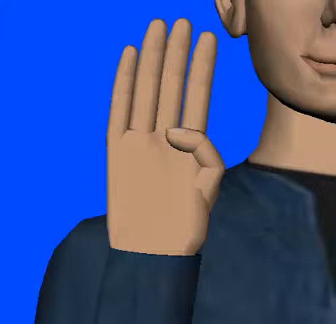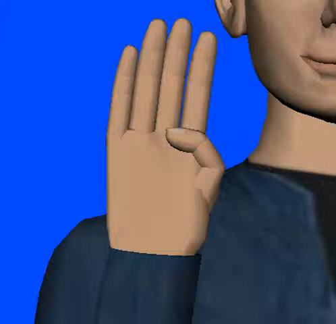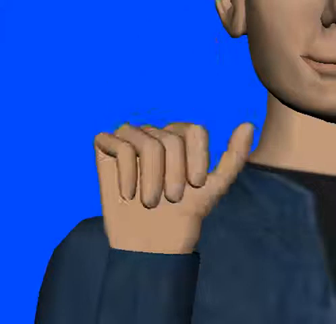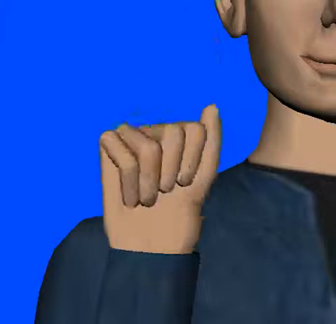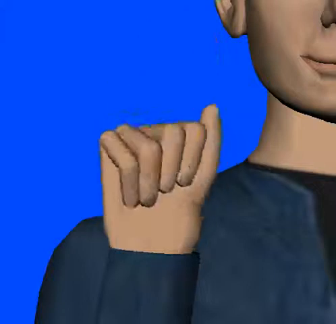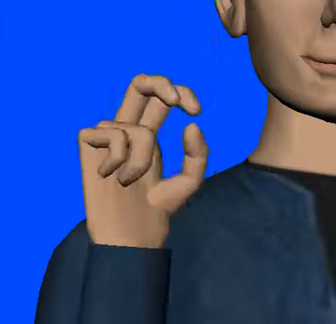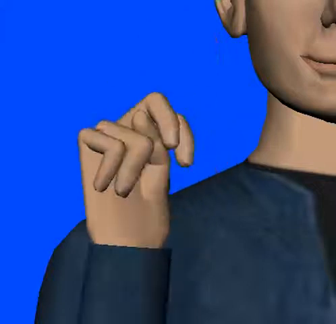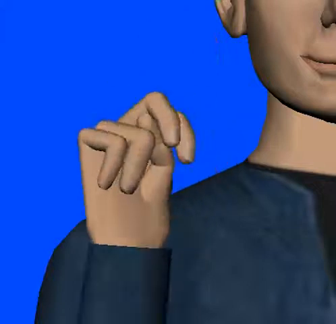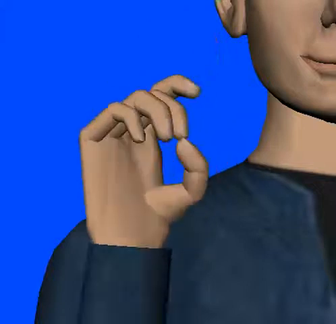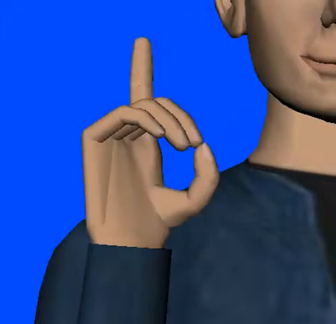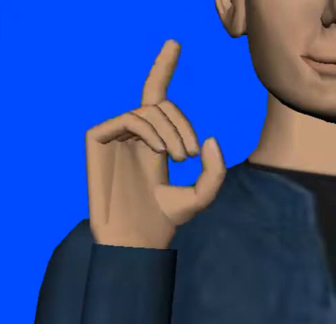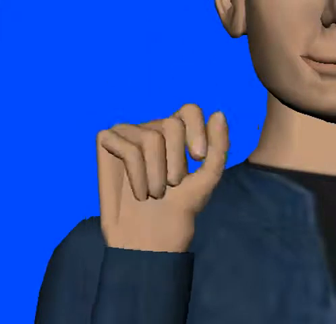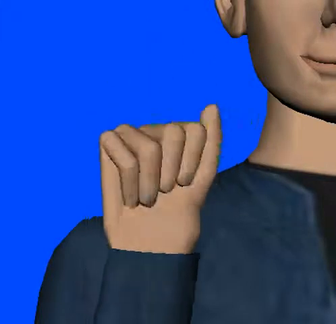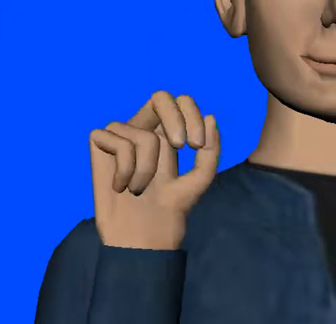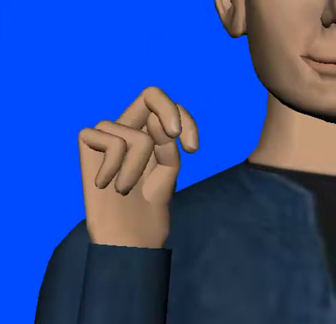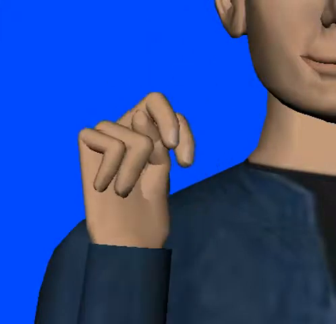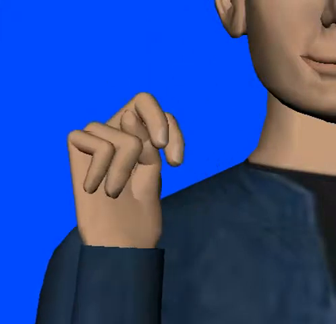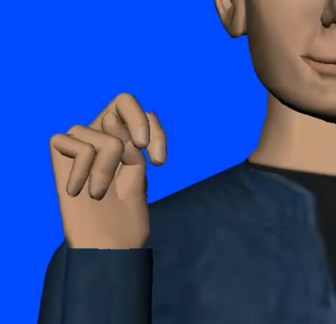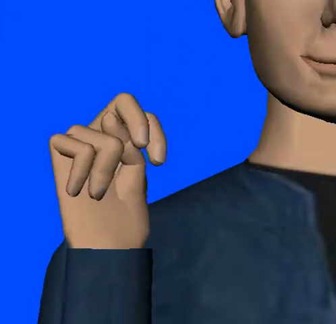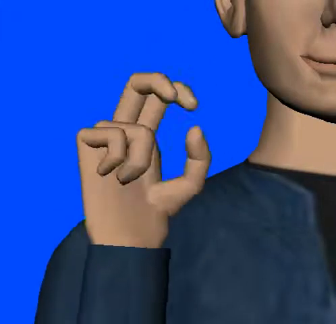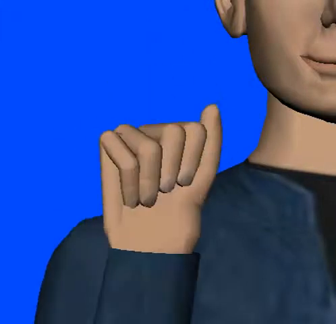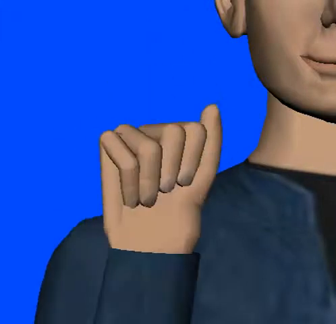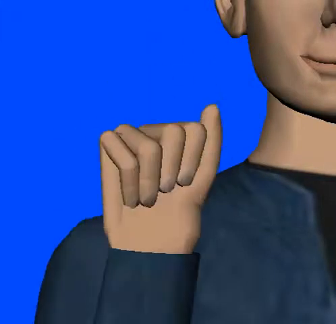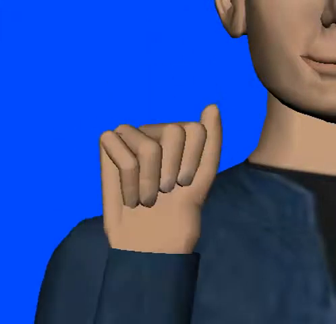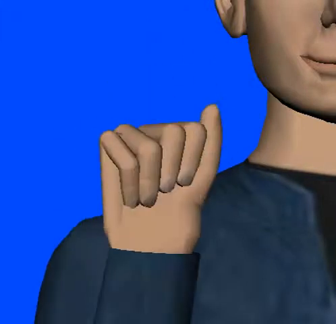bandanna